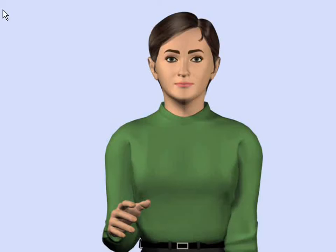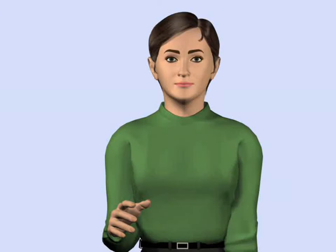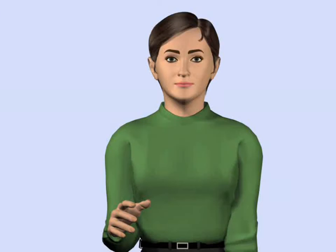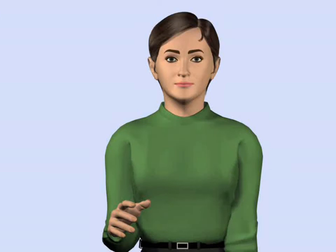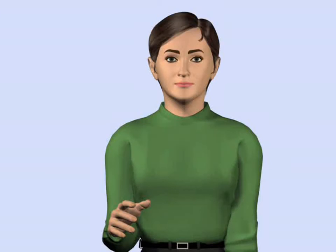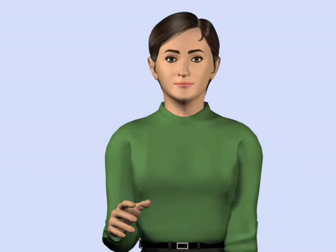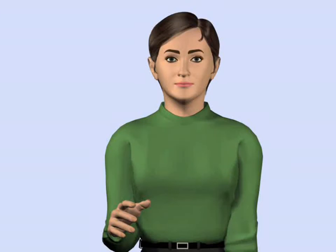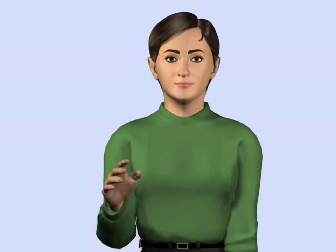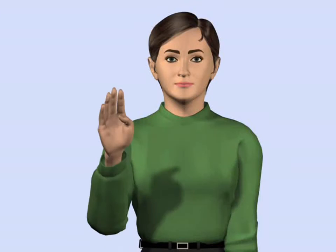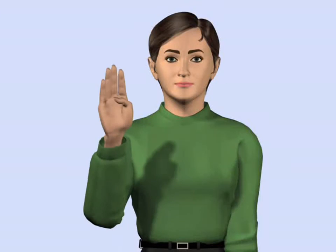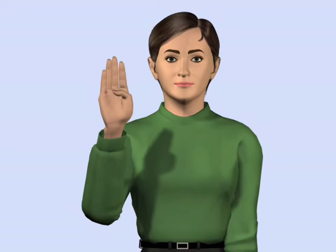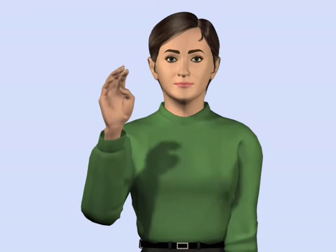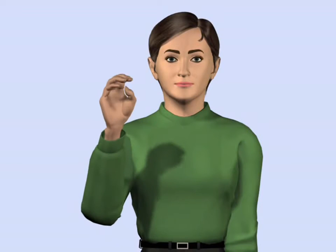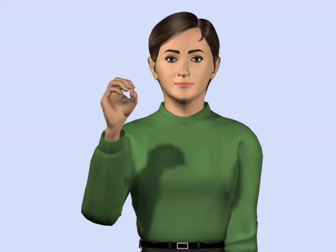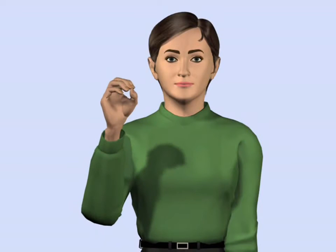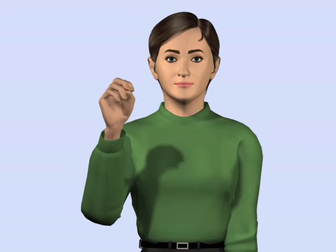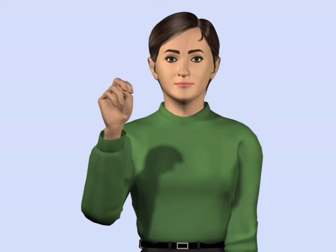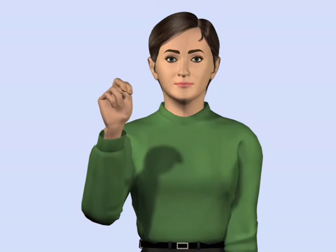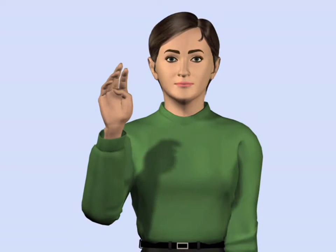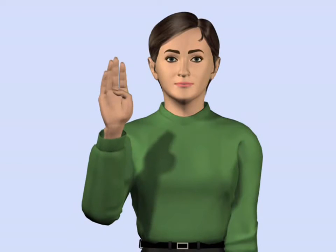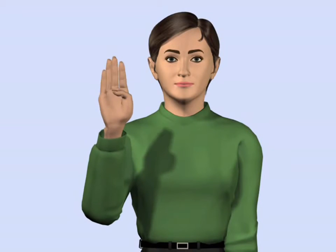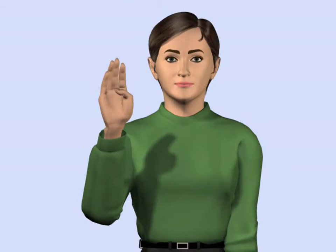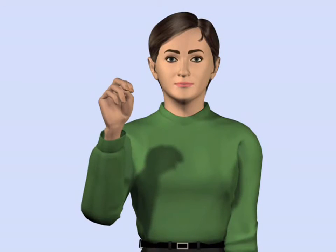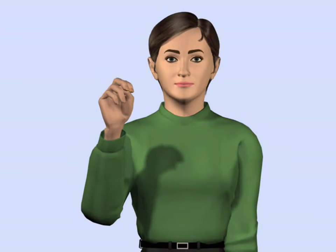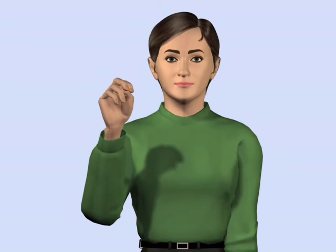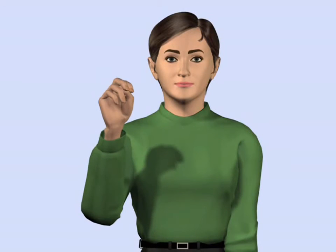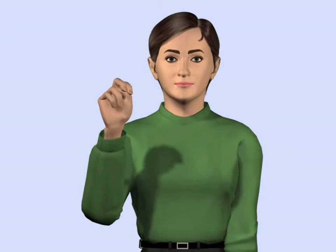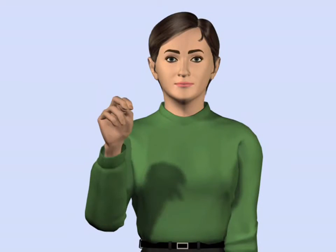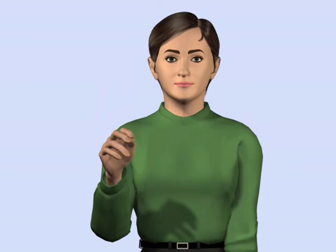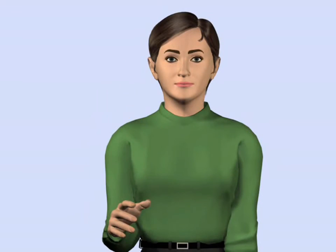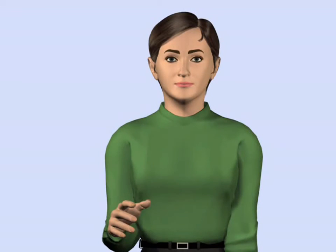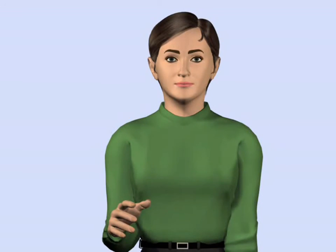bonbon